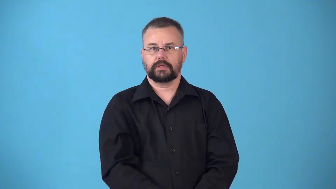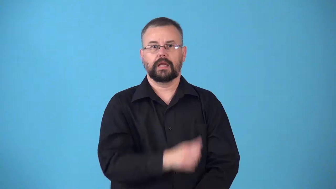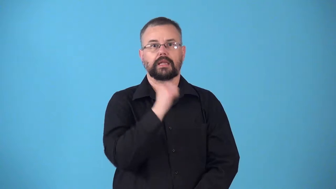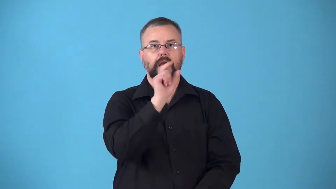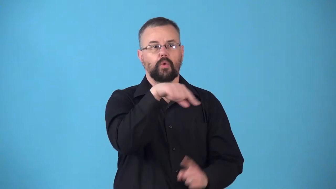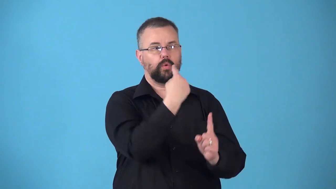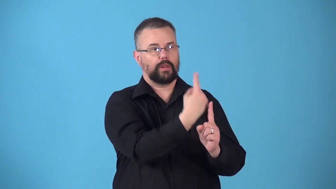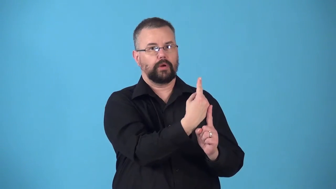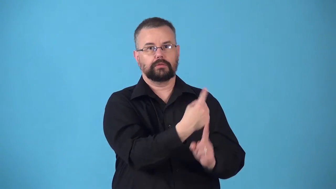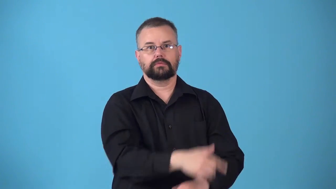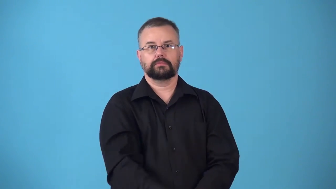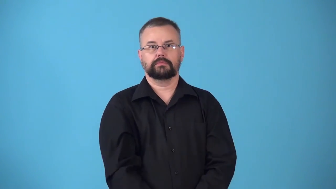nonexclusive